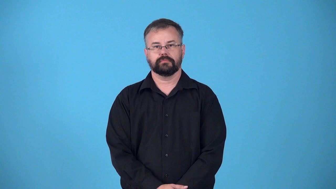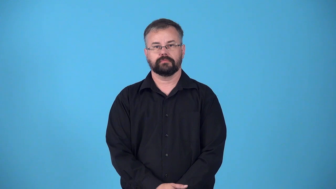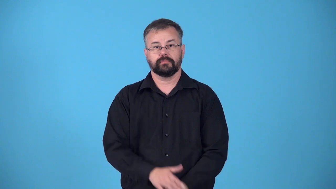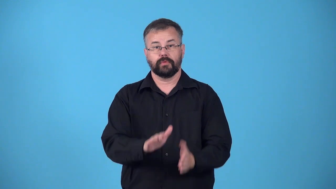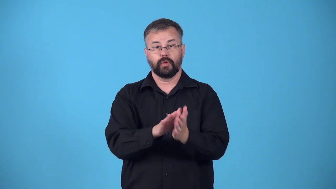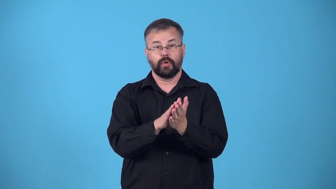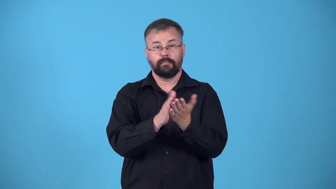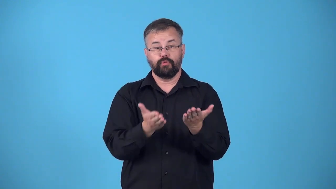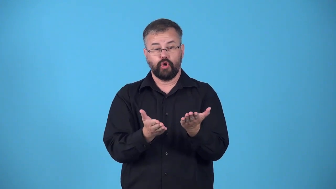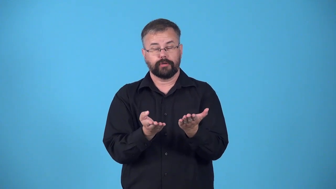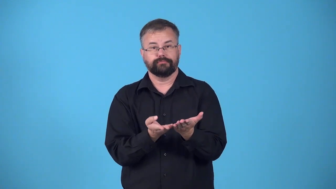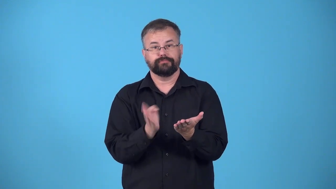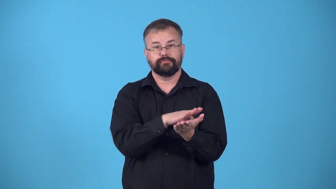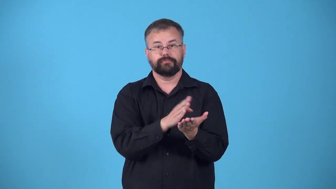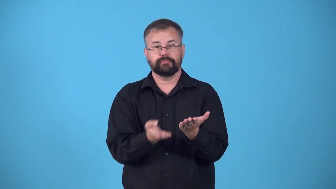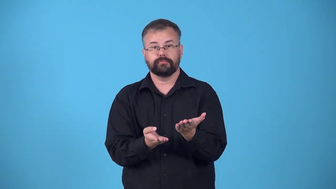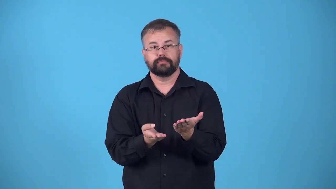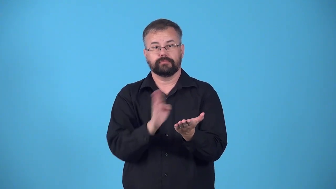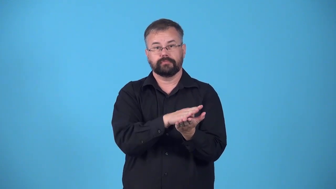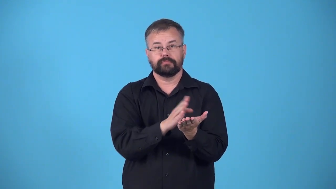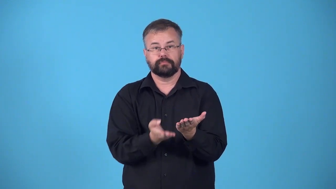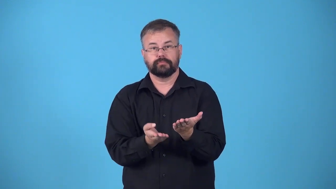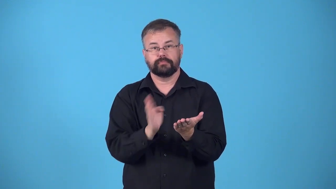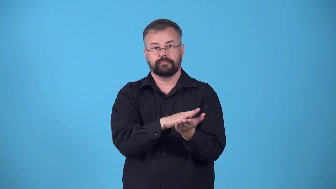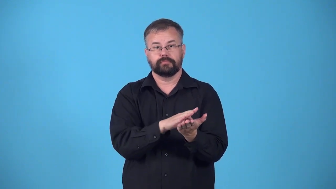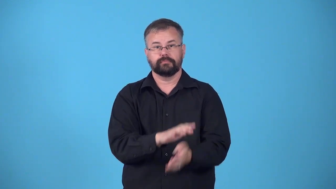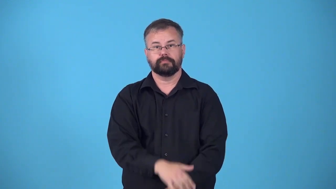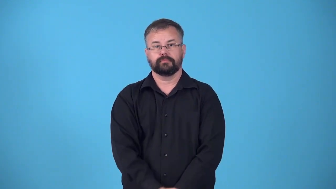flip page